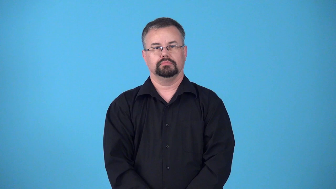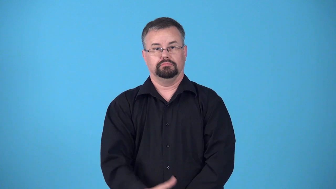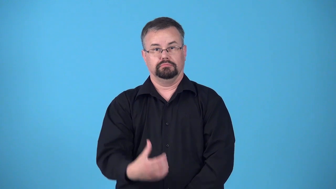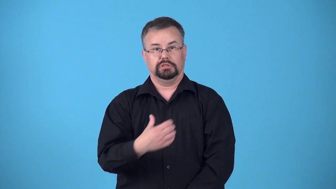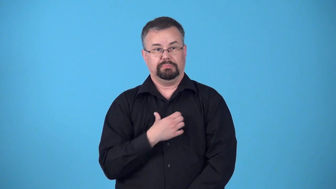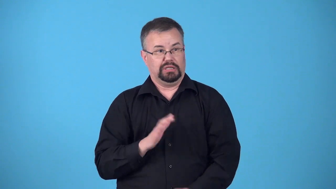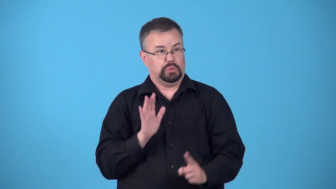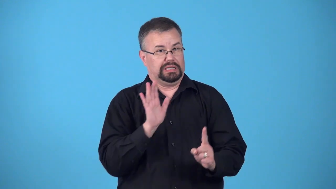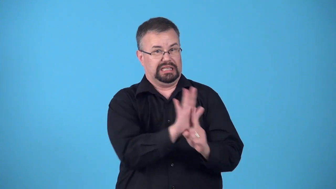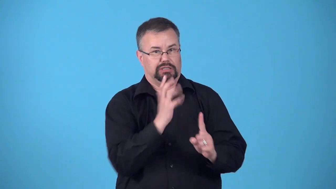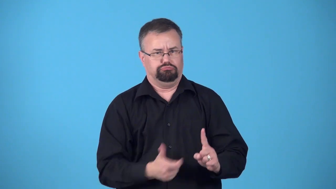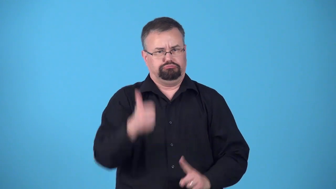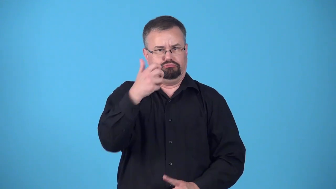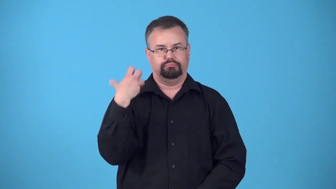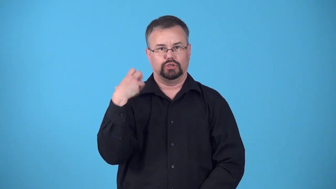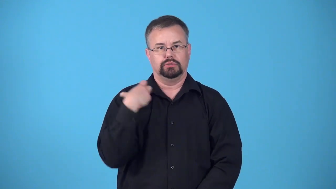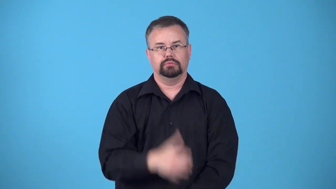going over his head